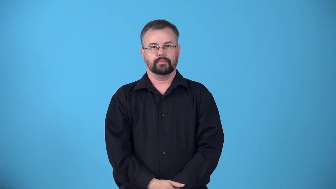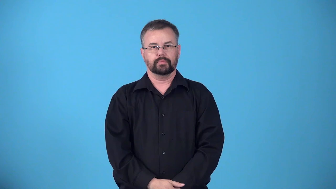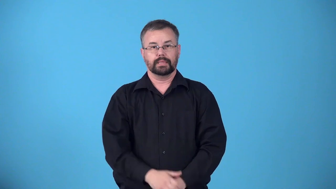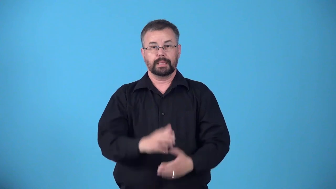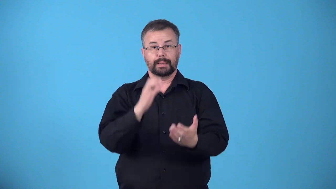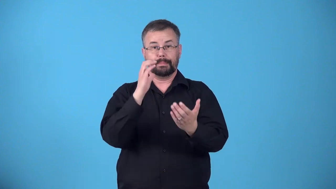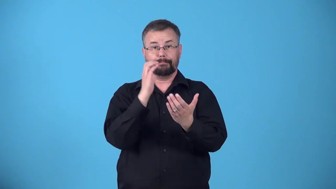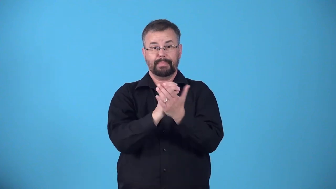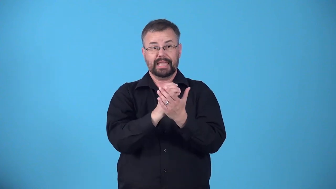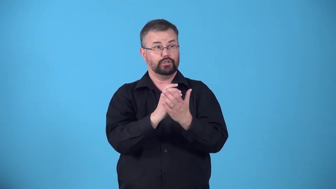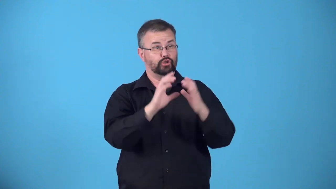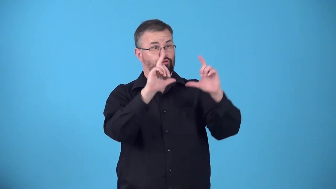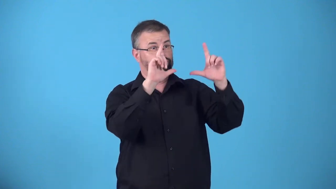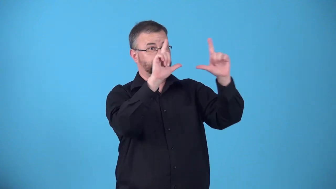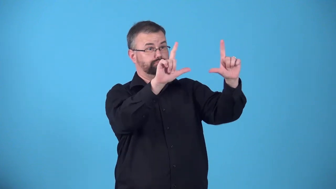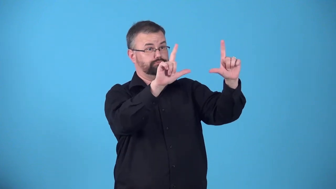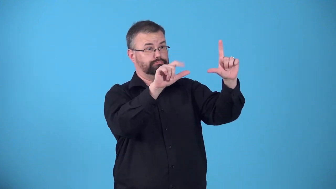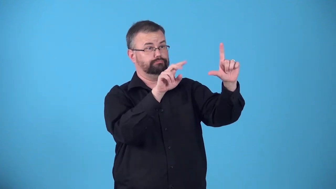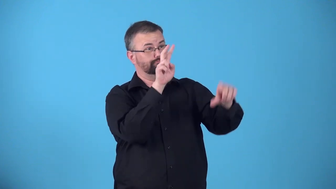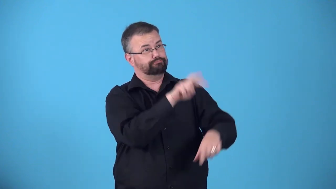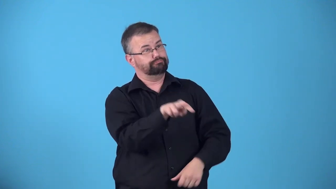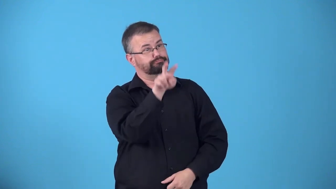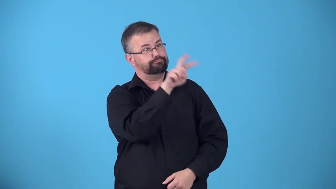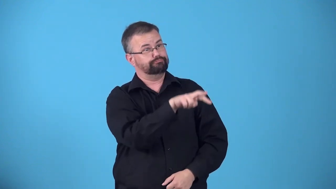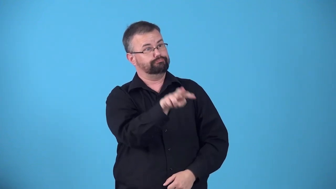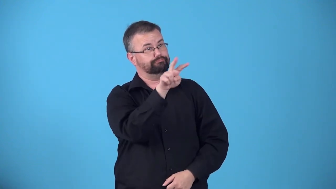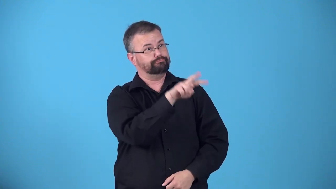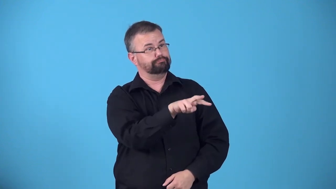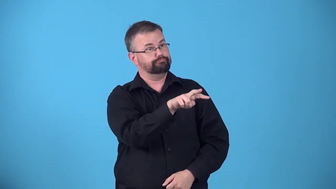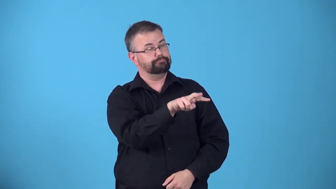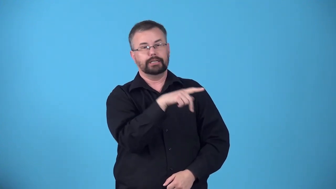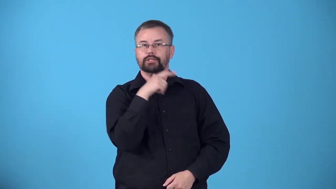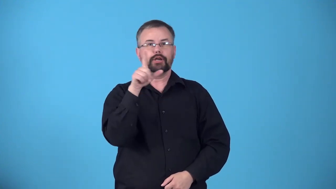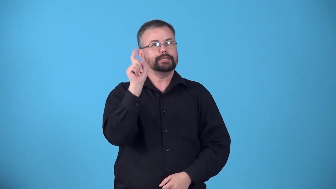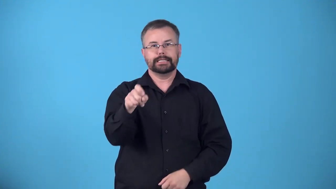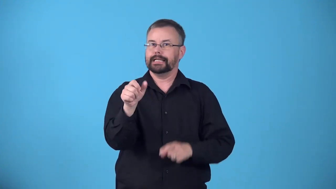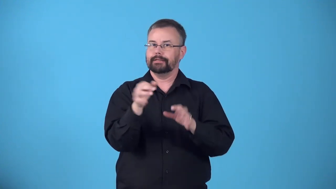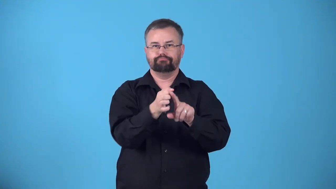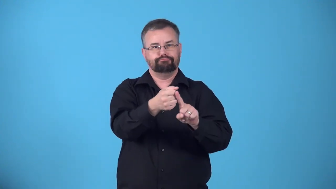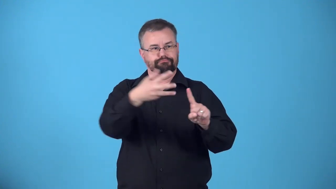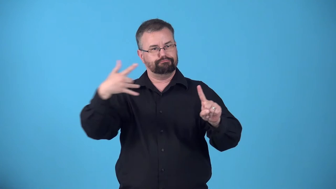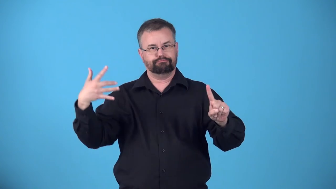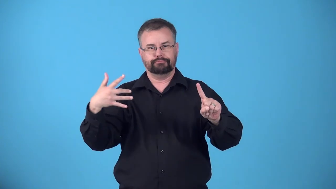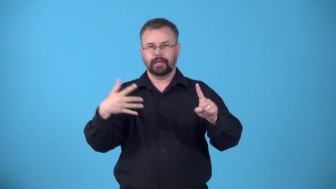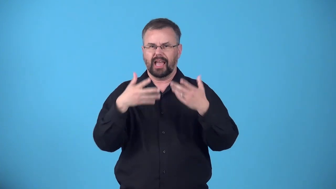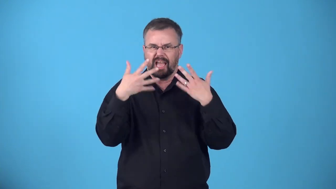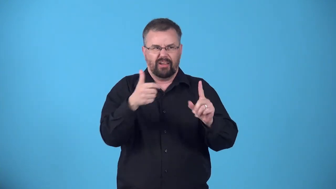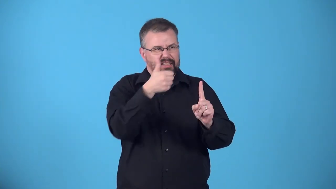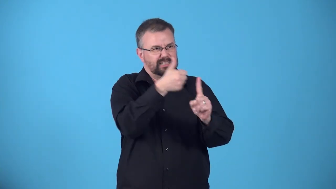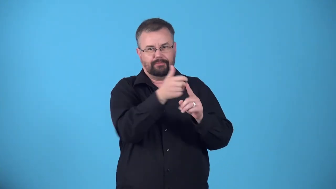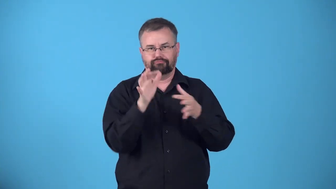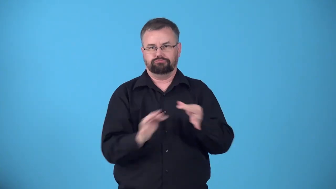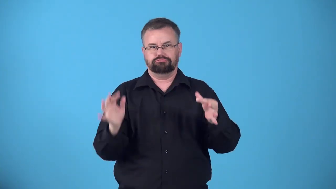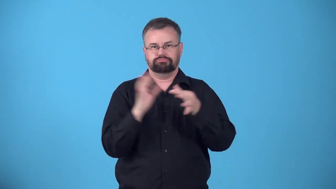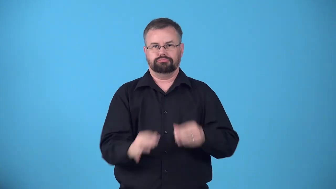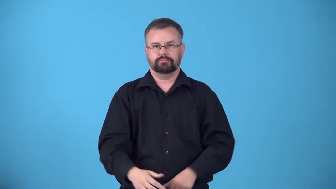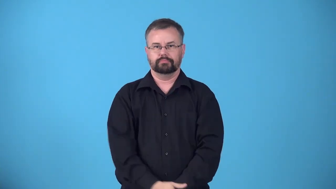a picture is worth a thousand words